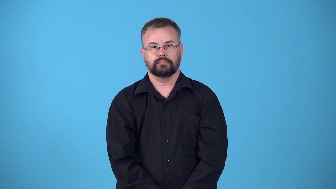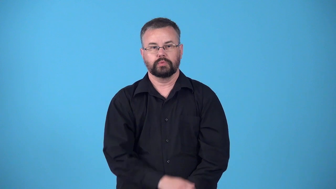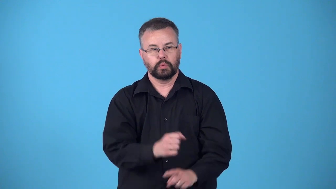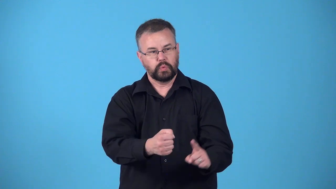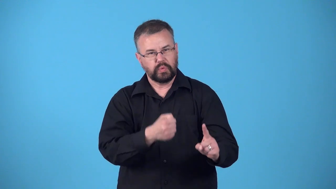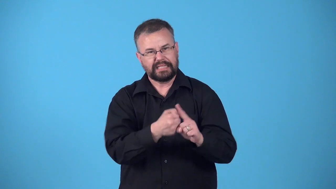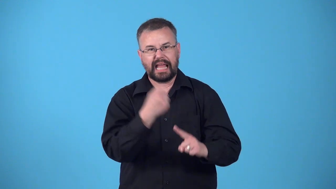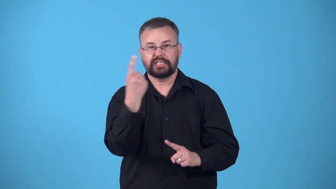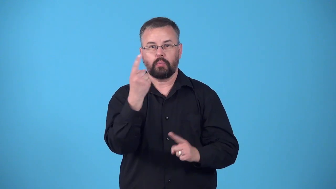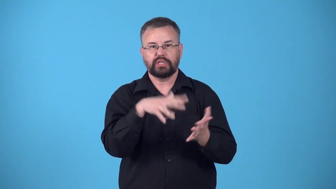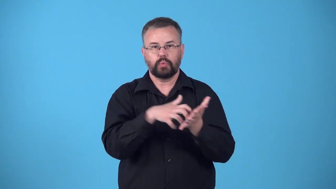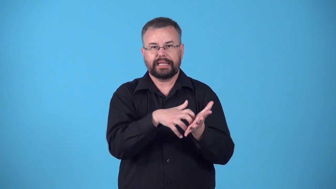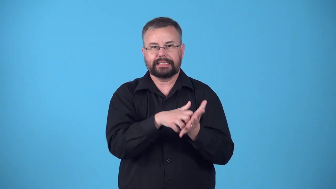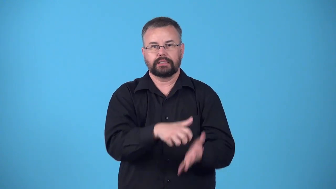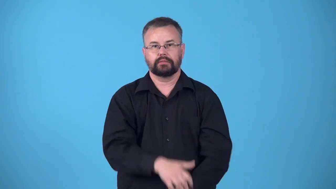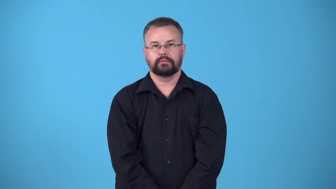go for the jugular